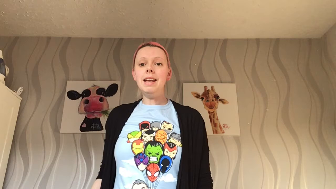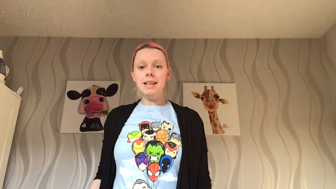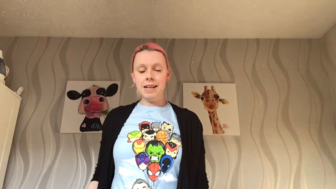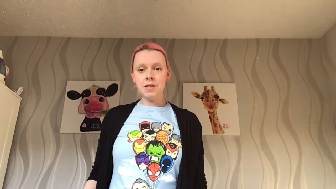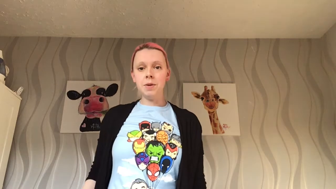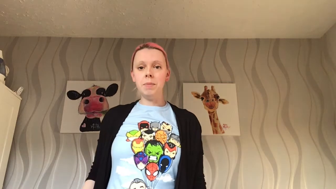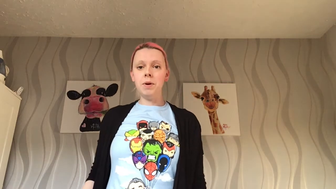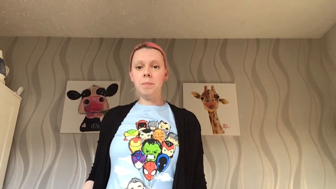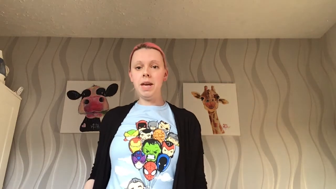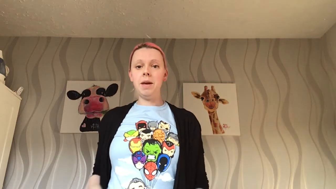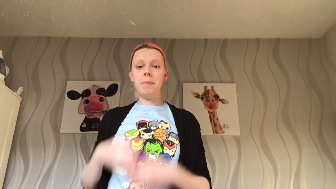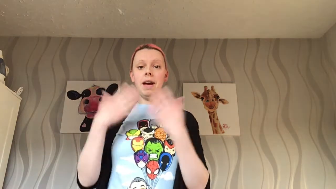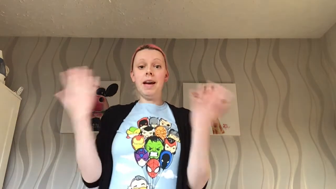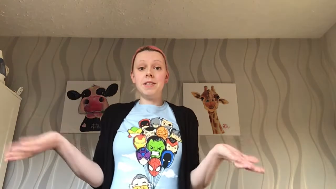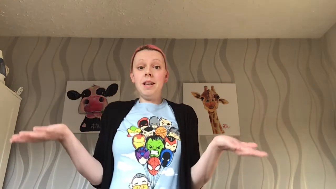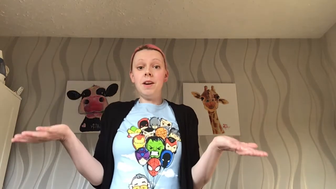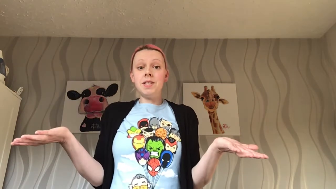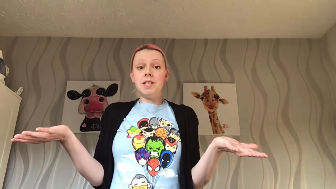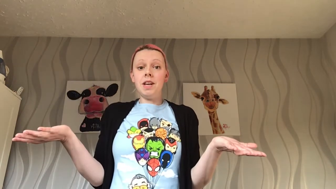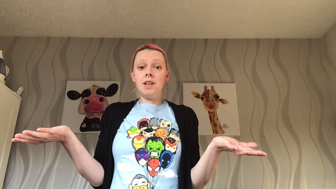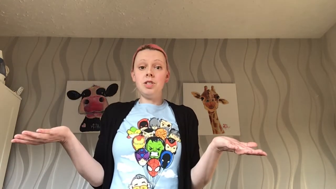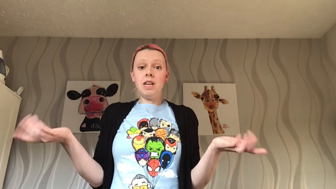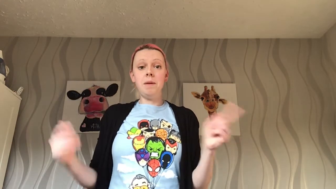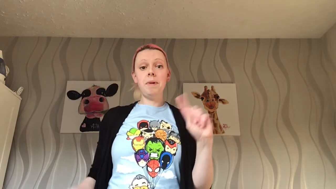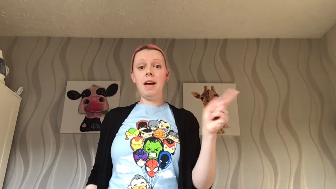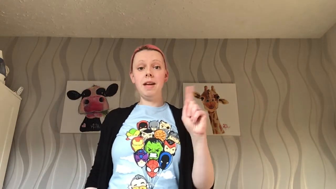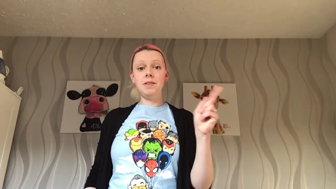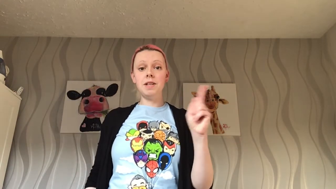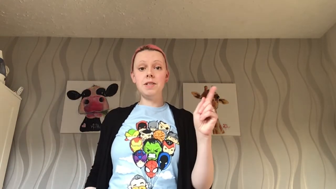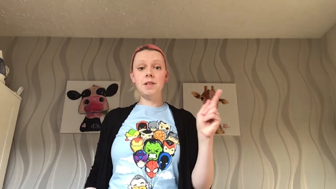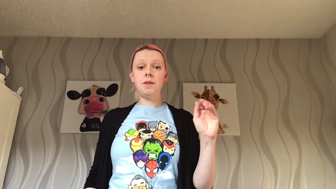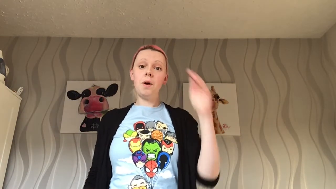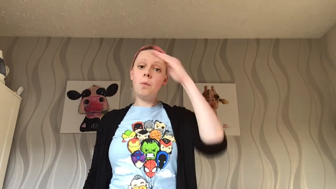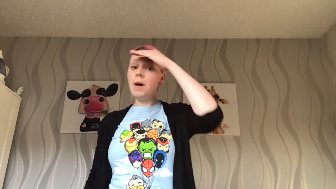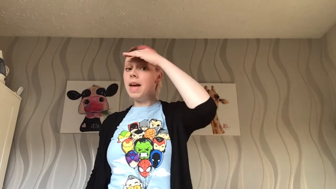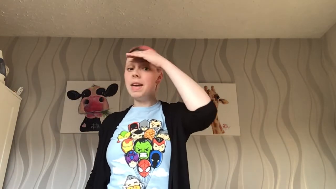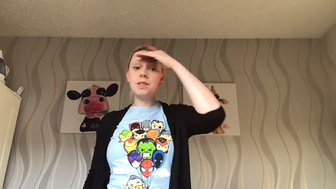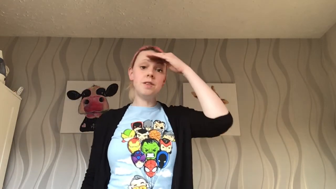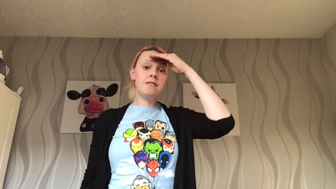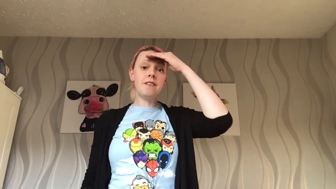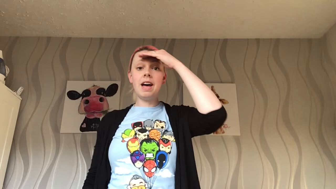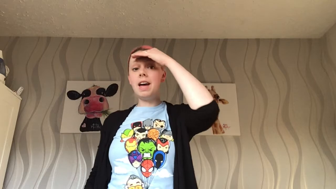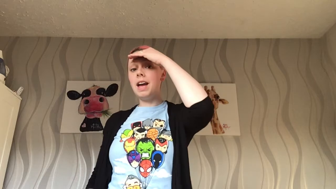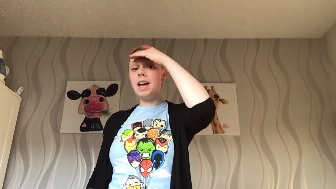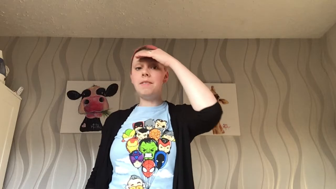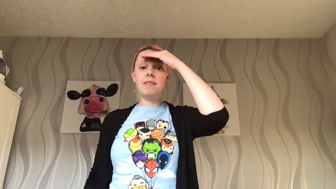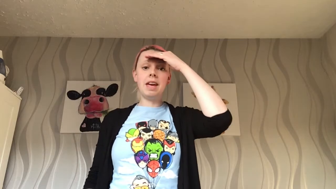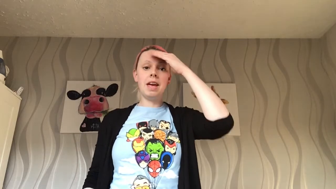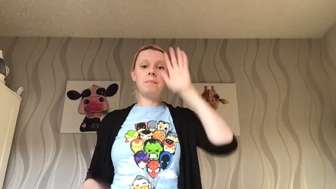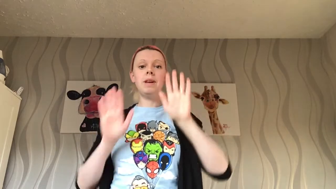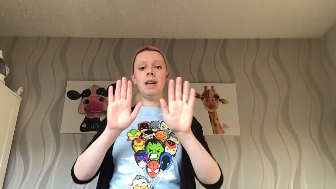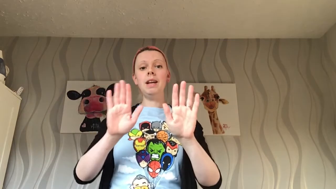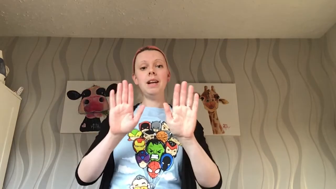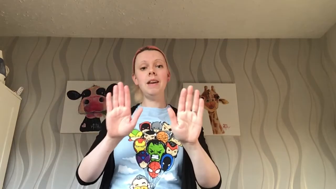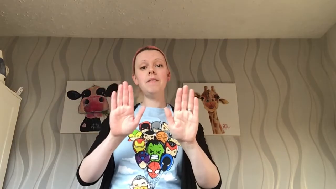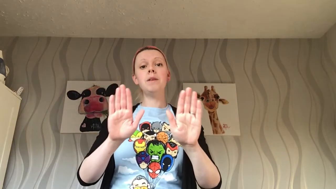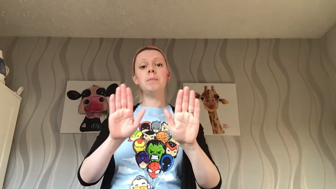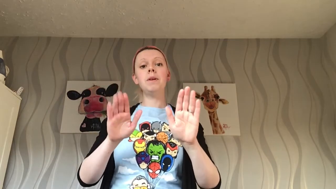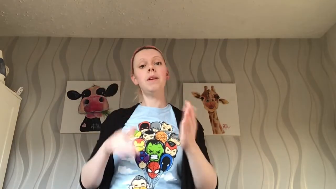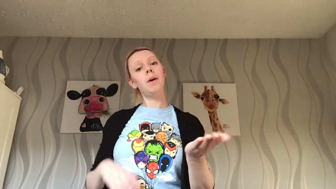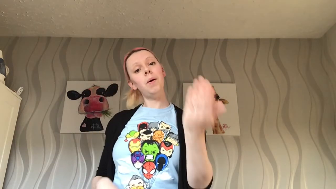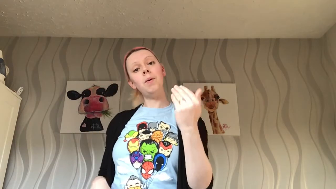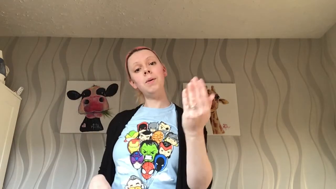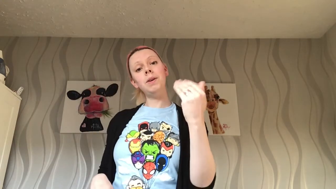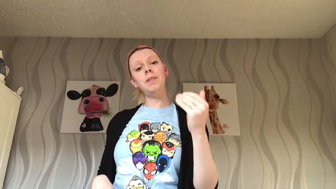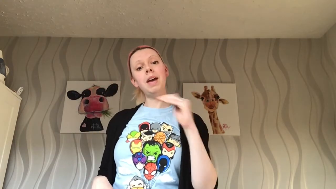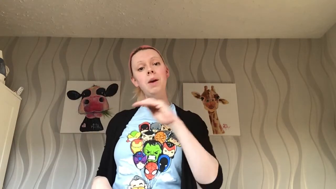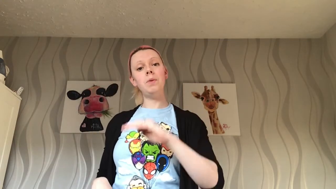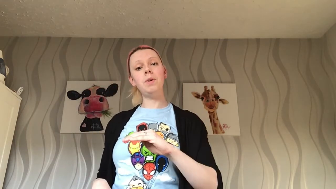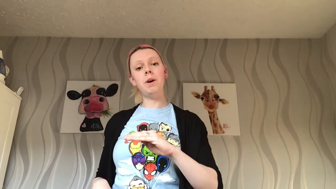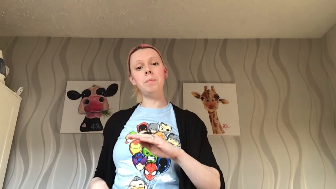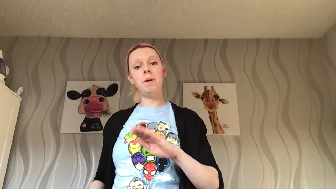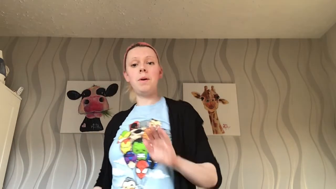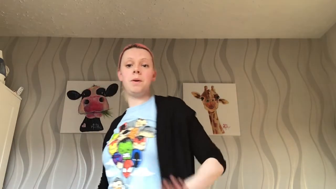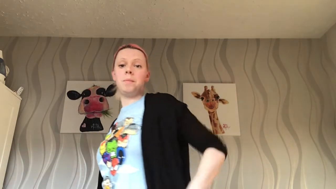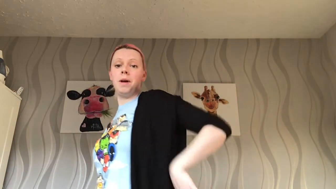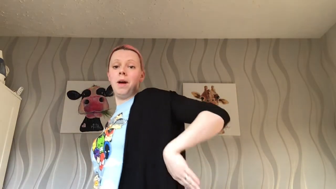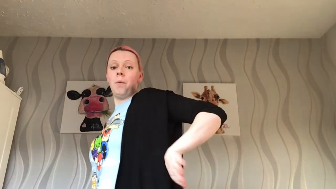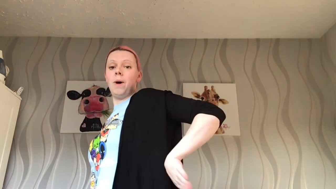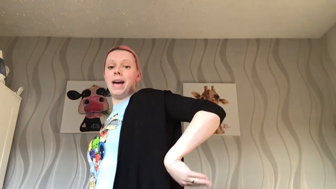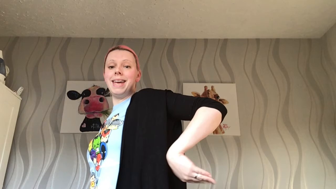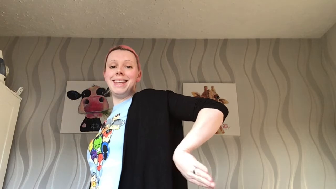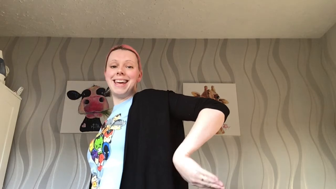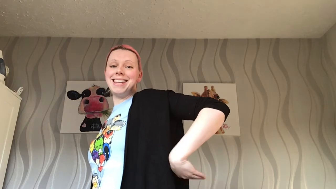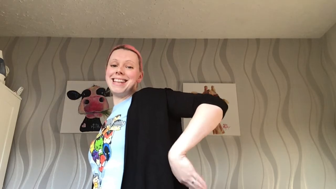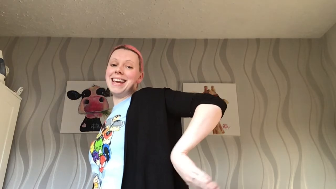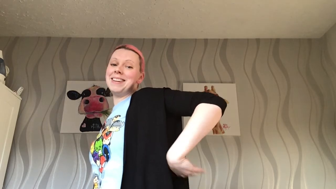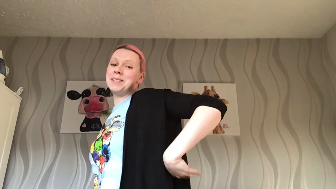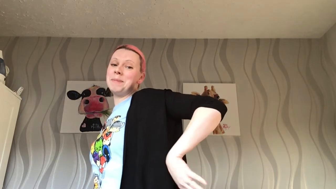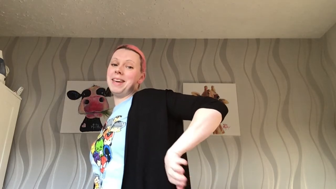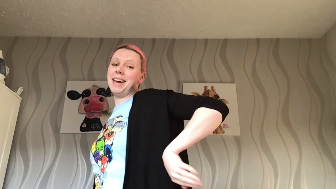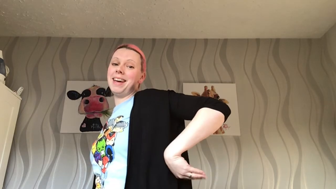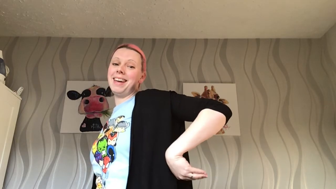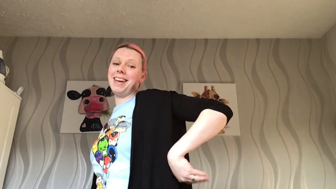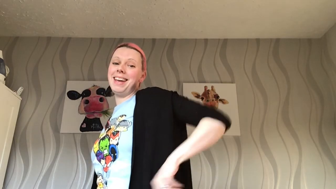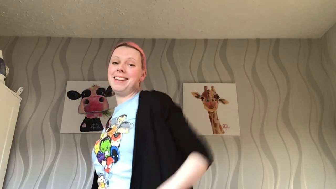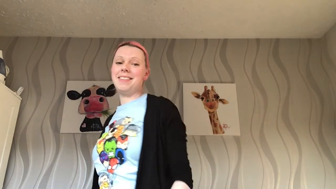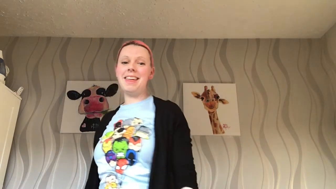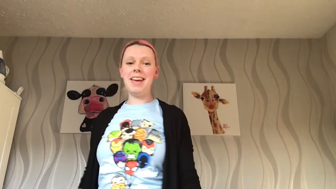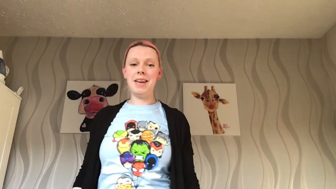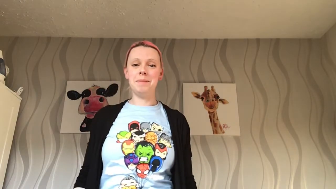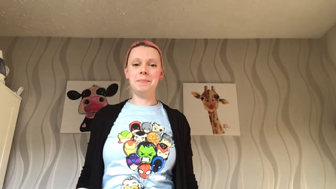Little Bo Peep